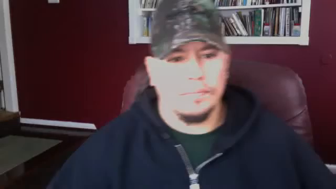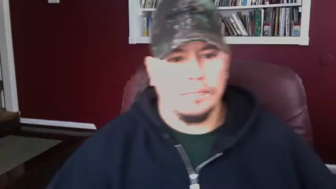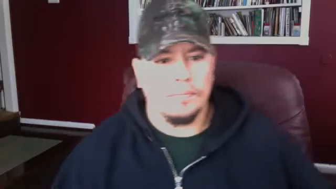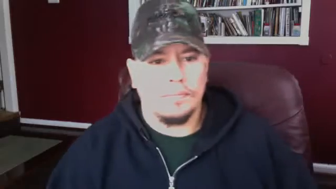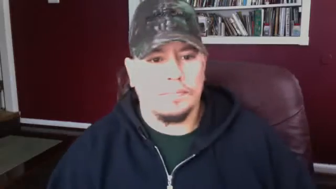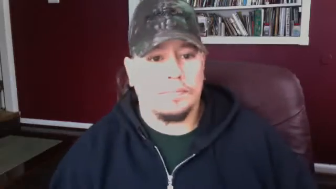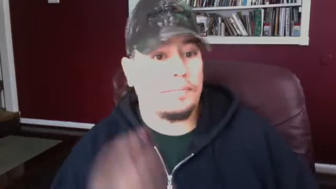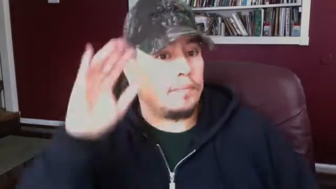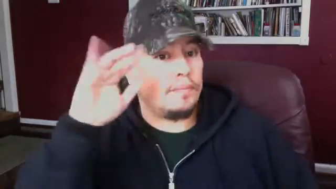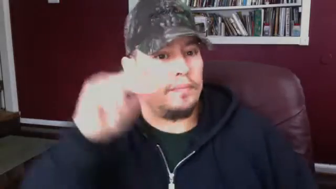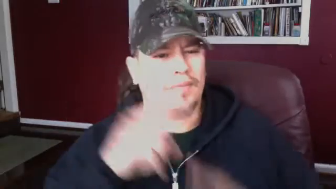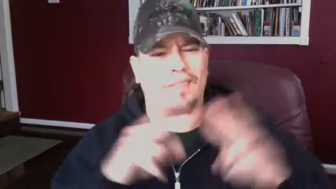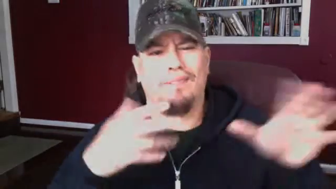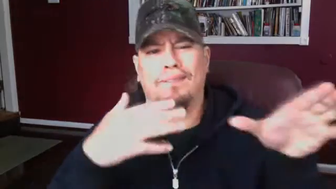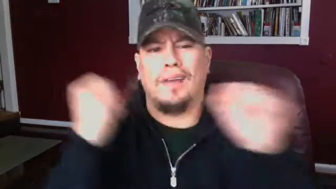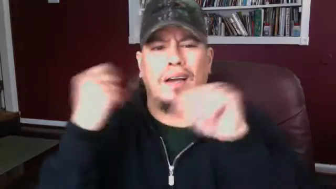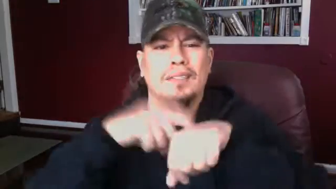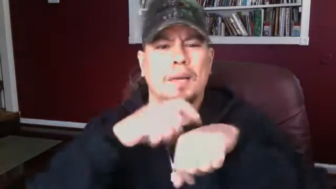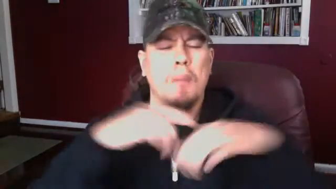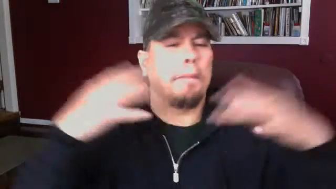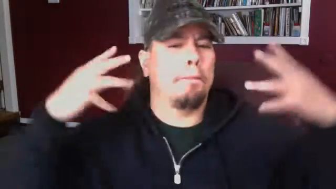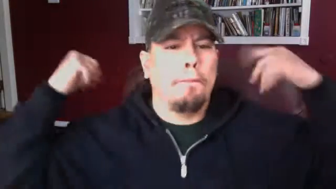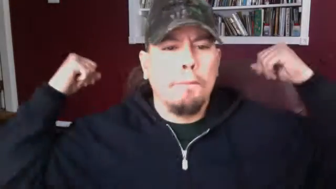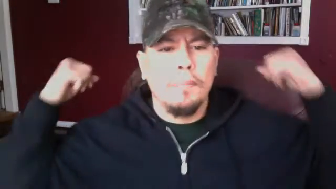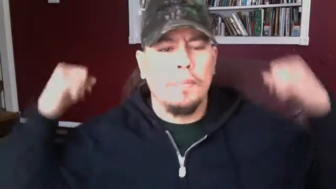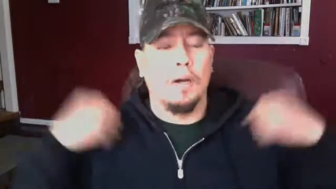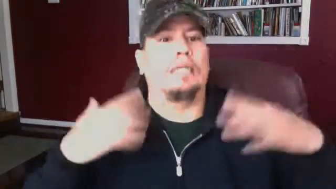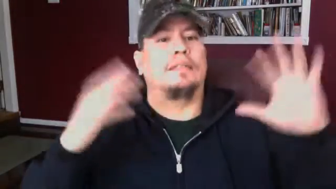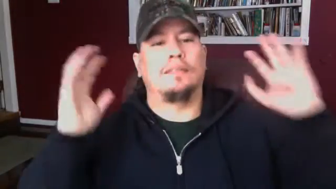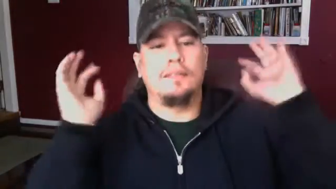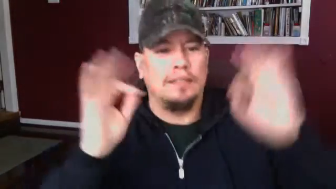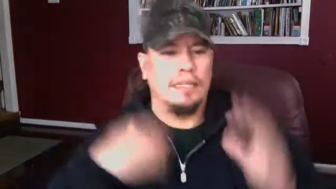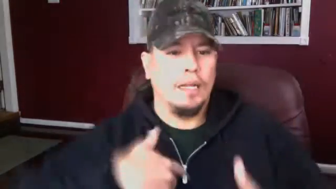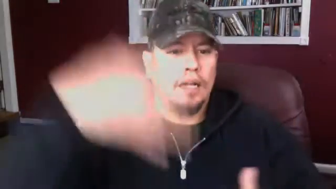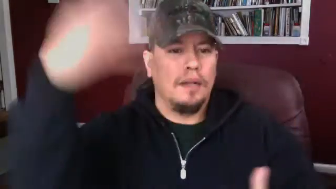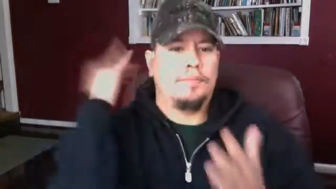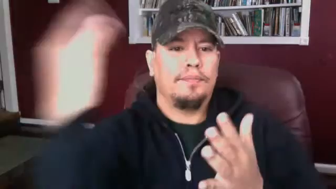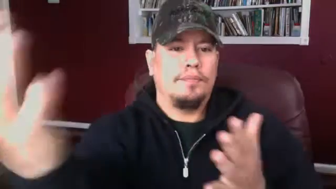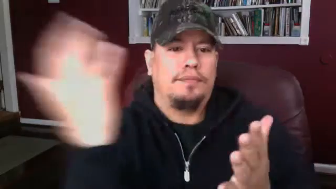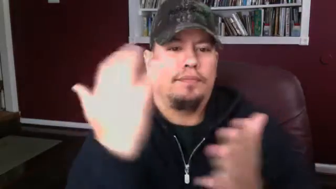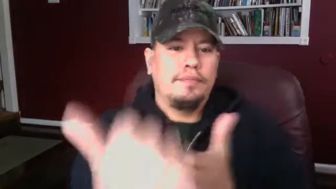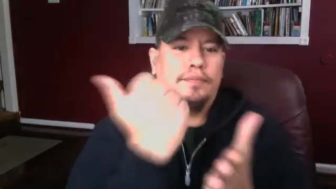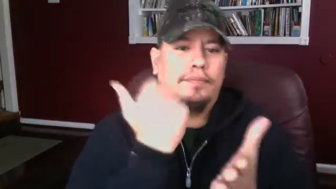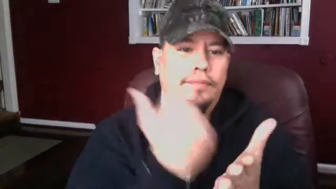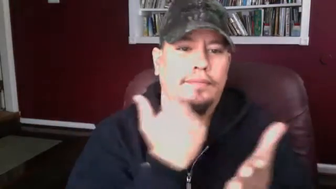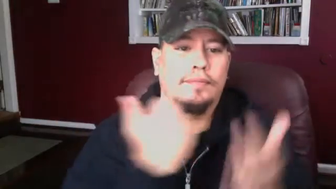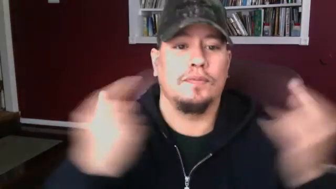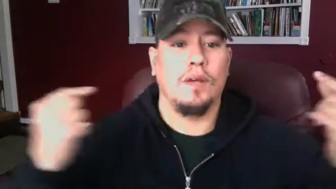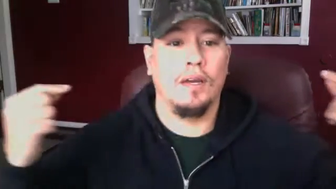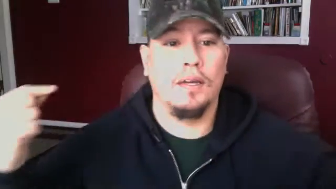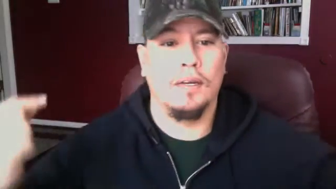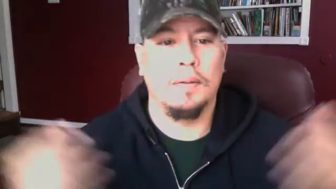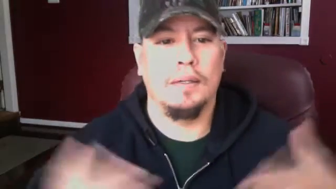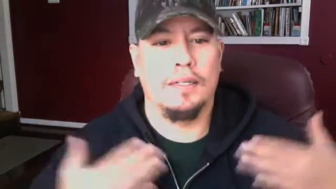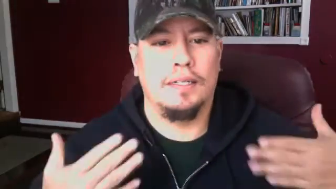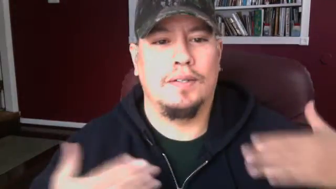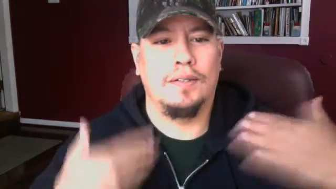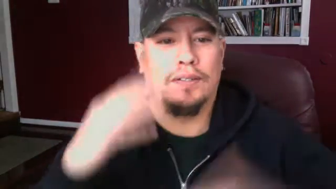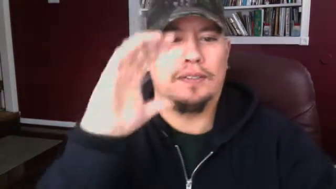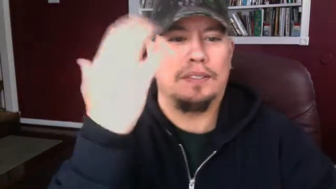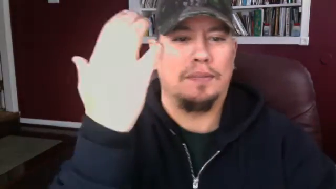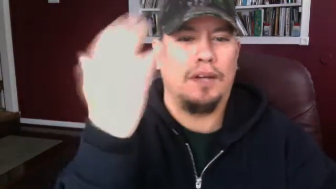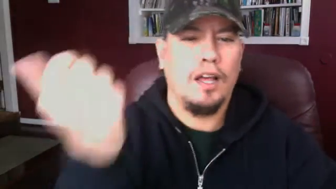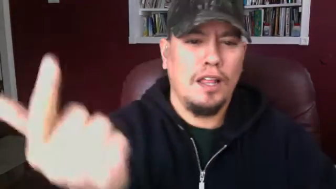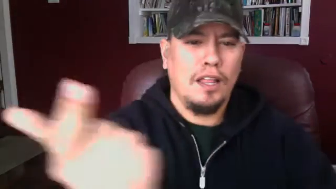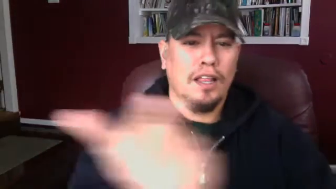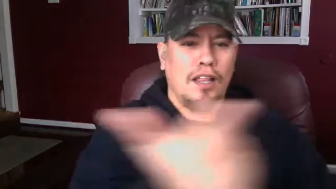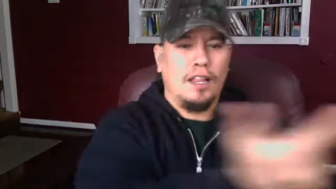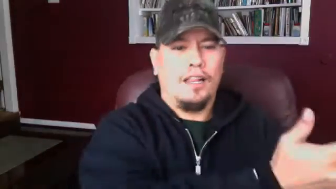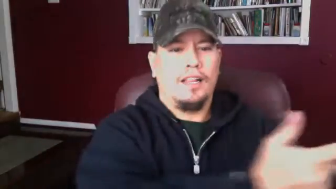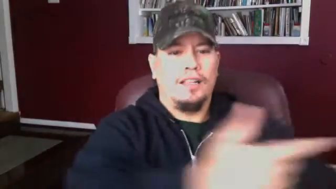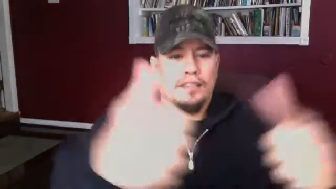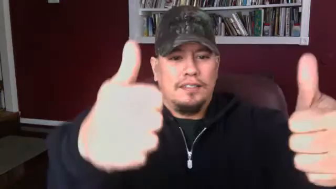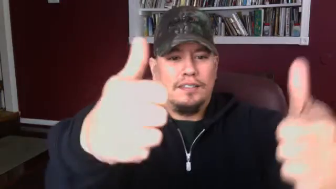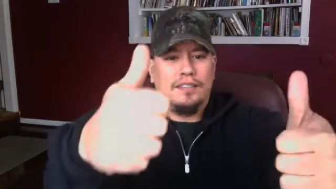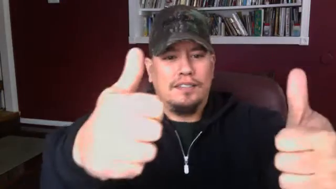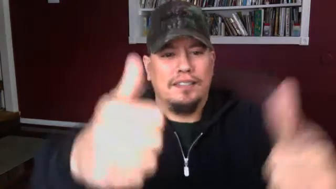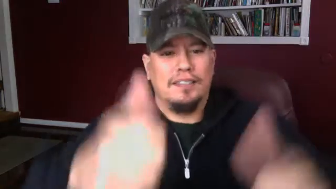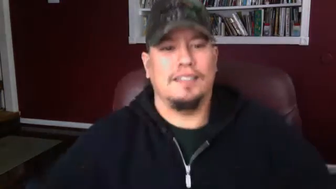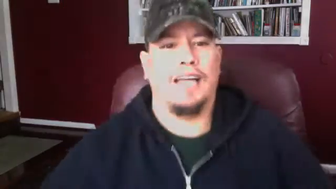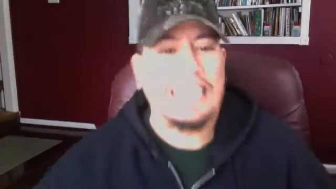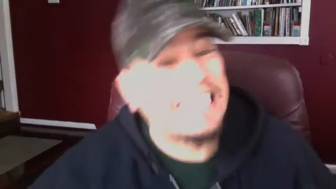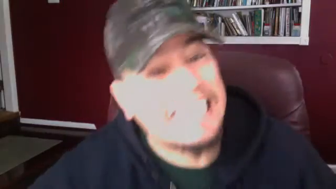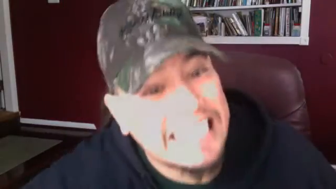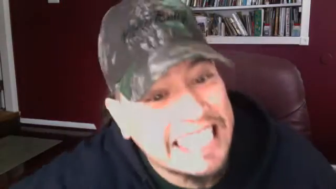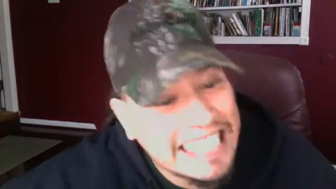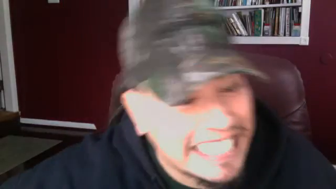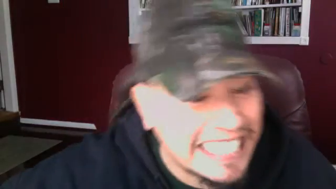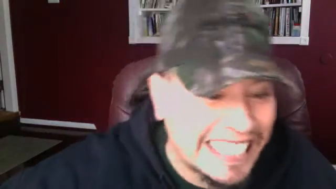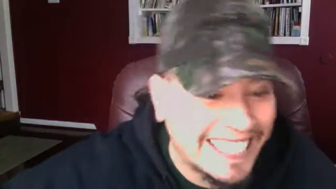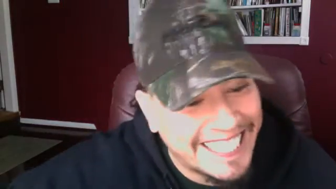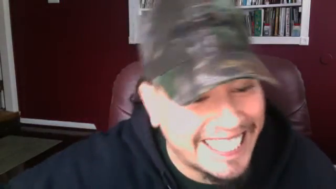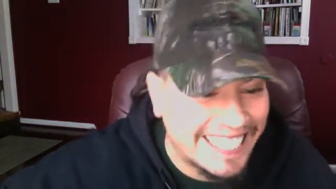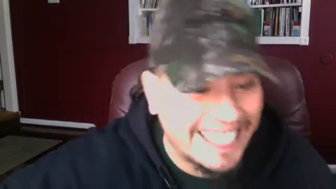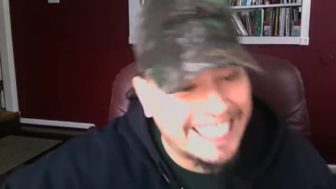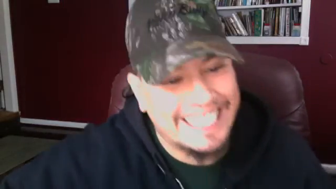Merry Xmas